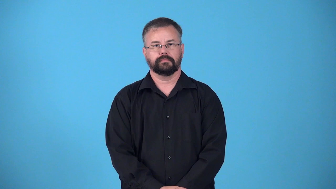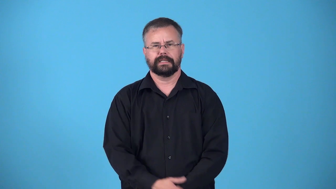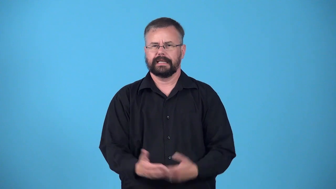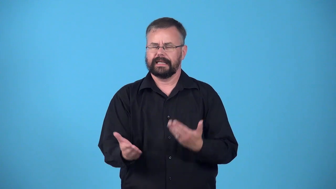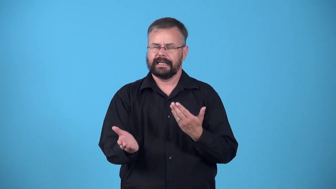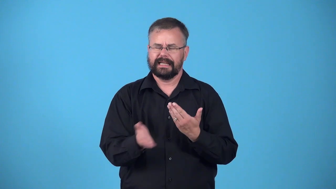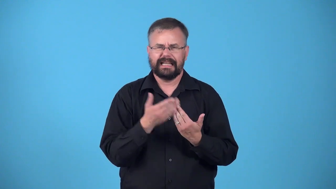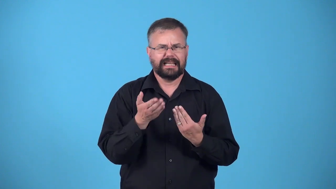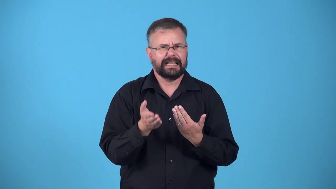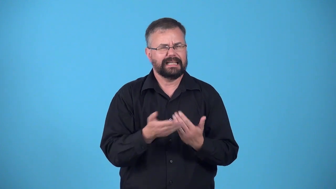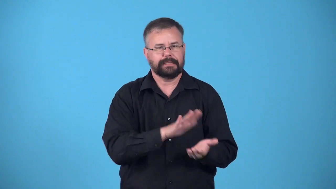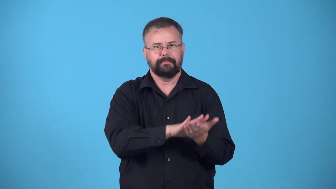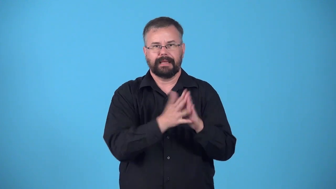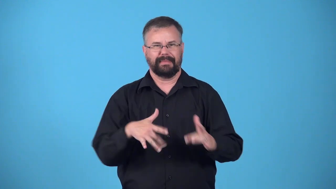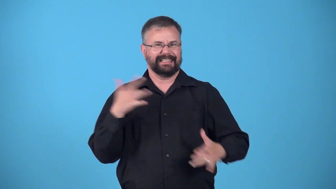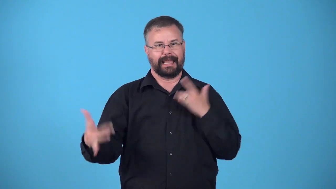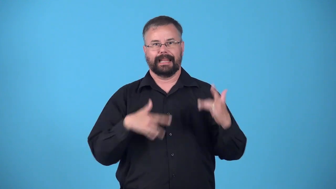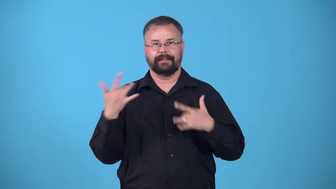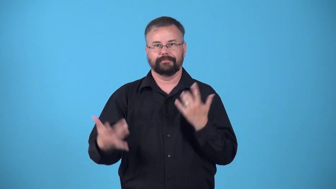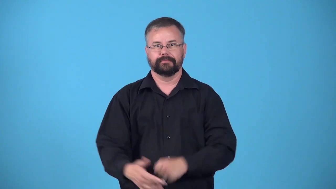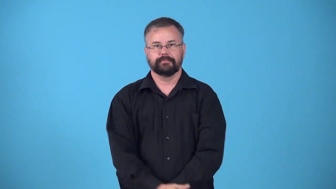excitable